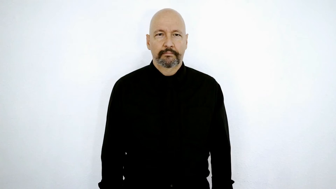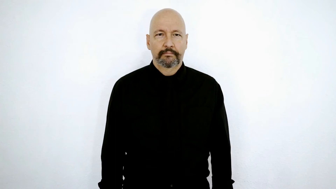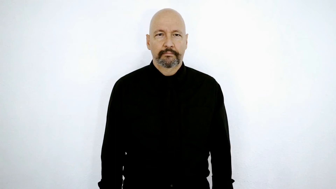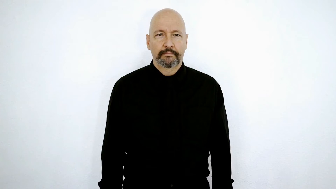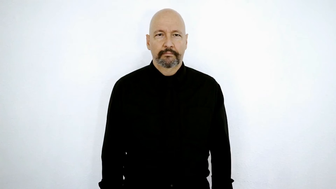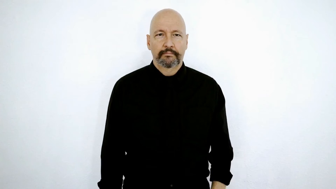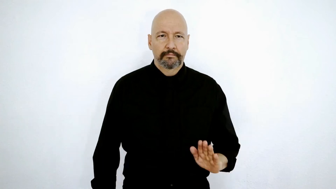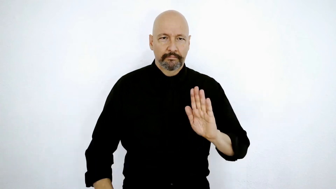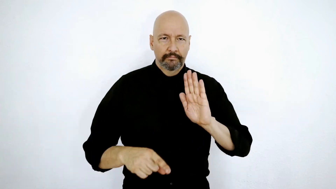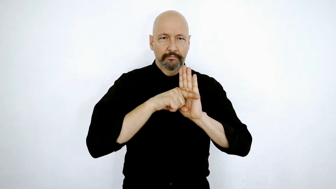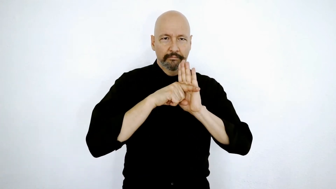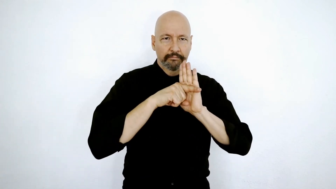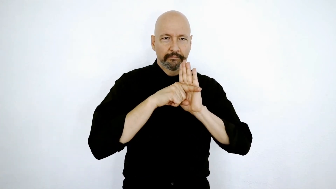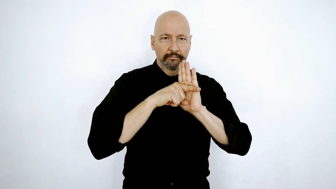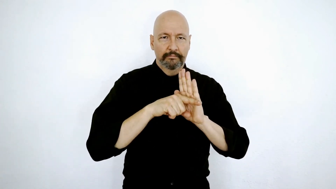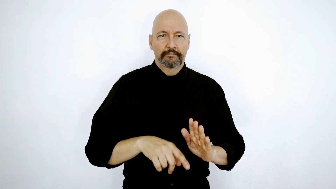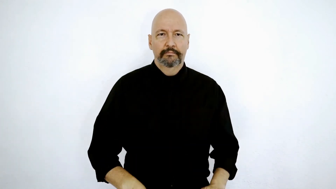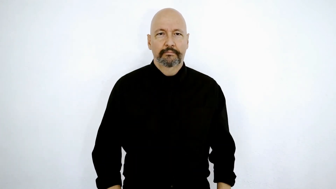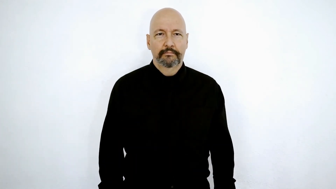MINUS-